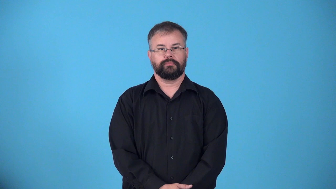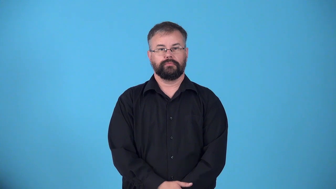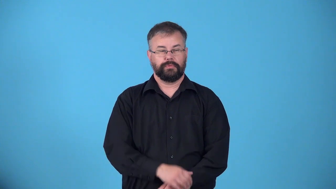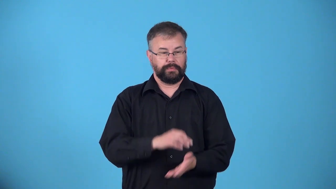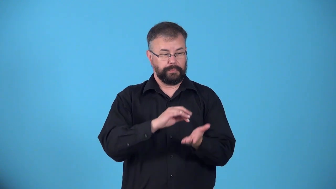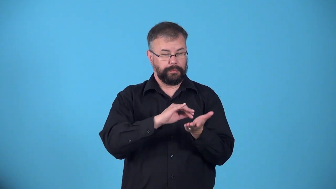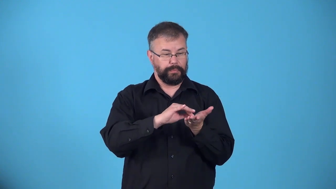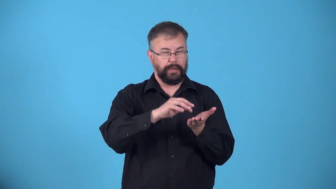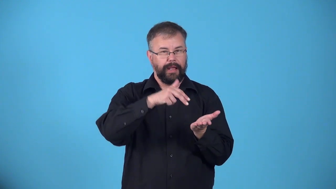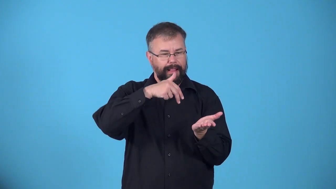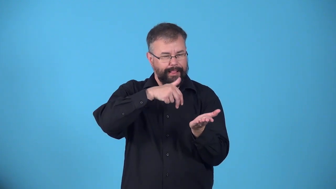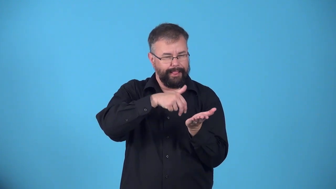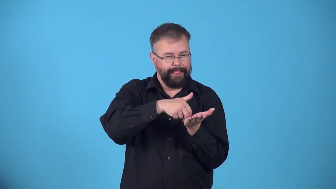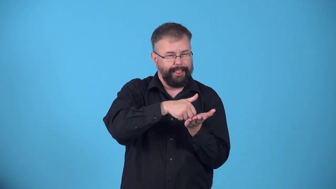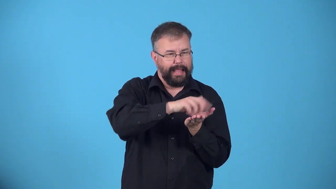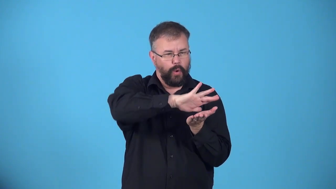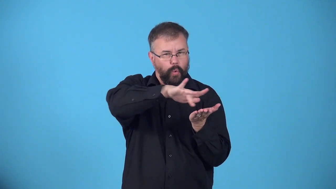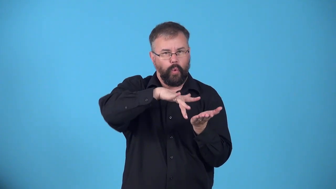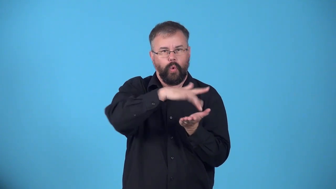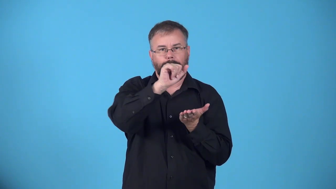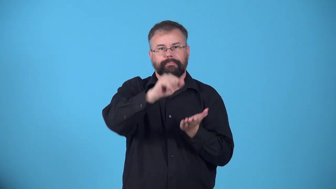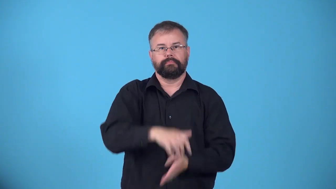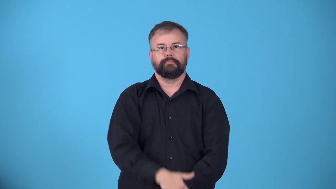lick up